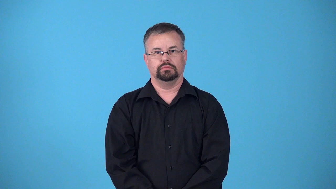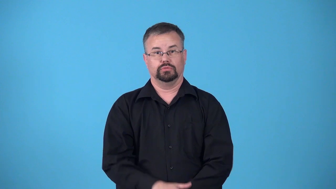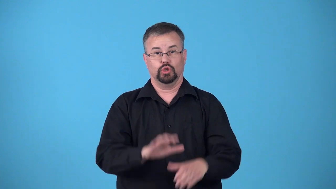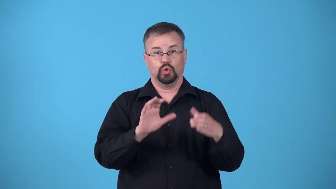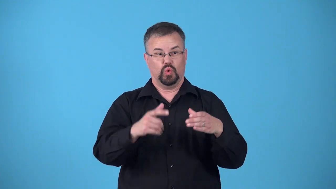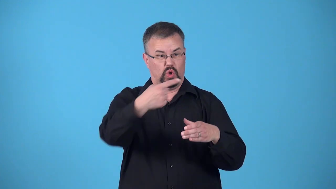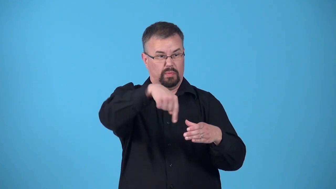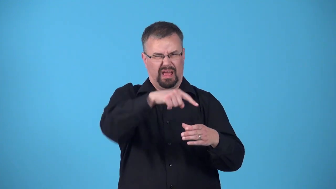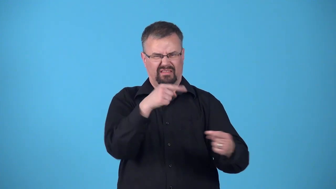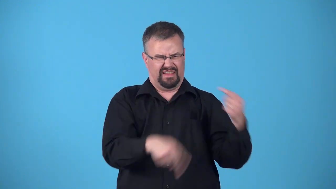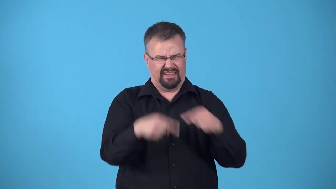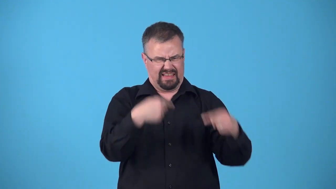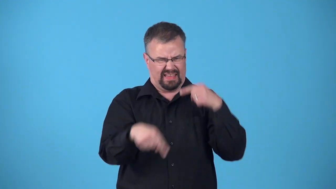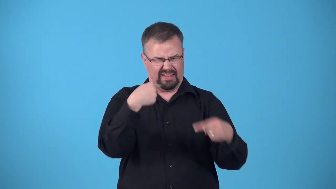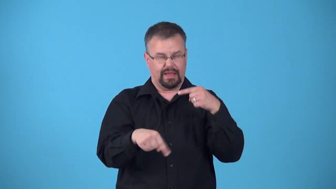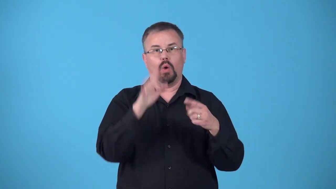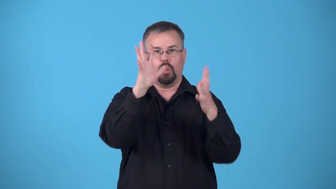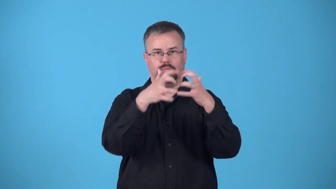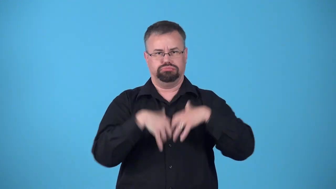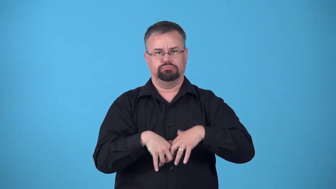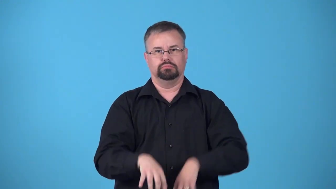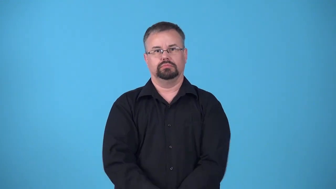house divided against itself cannot stand